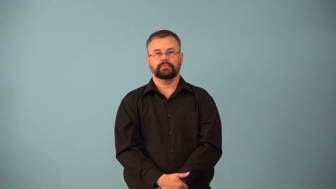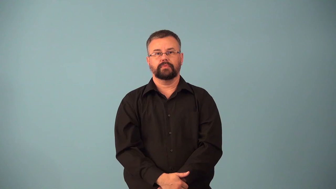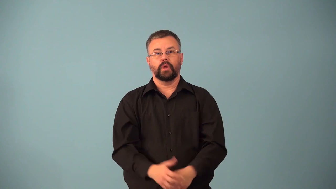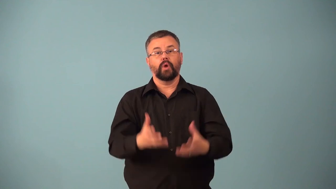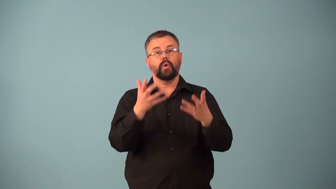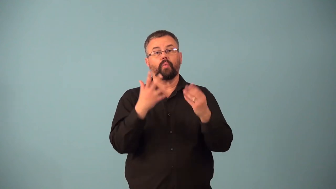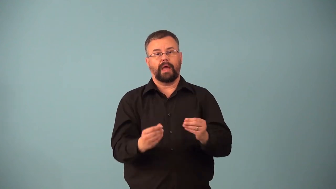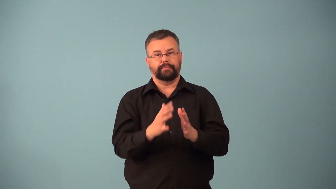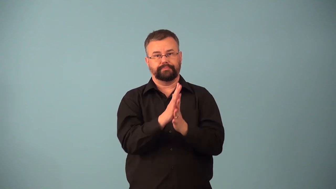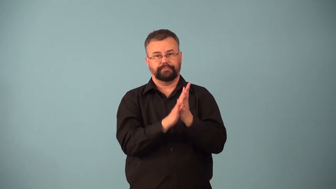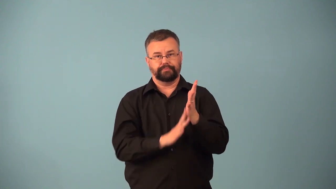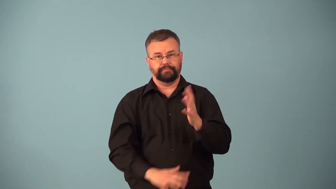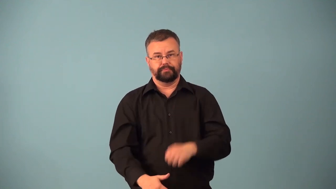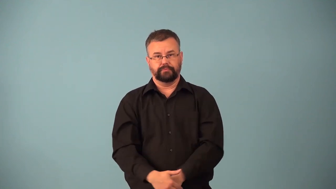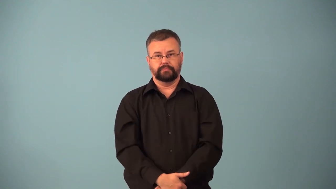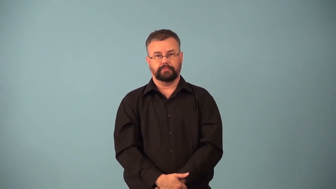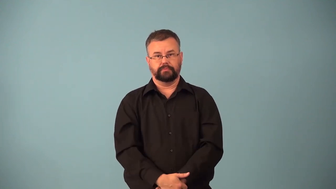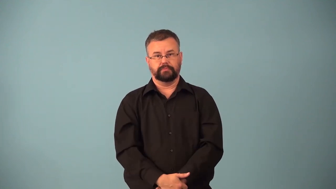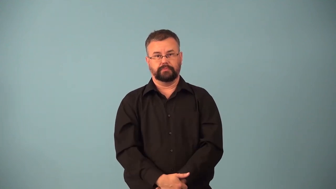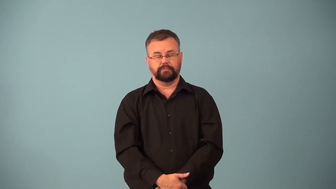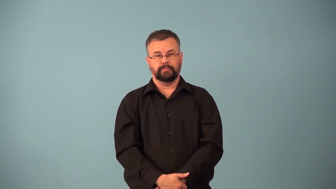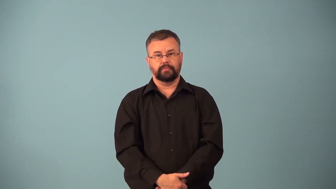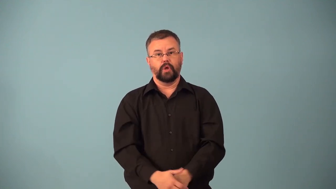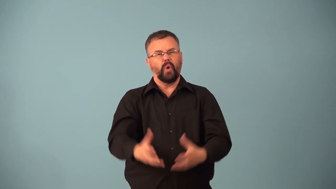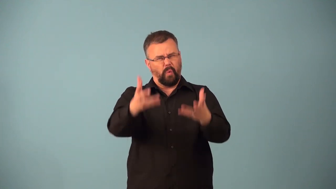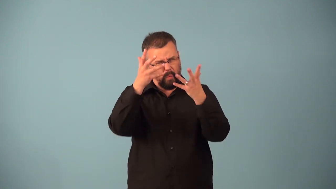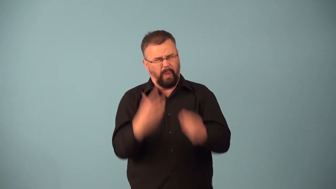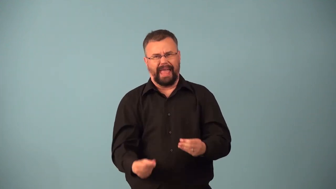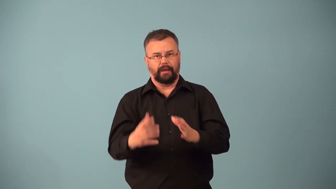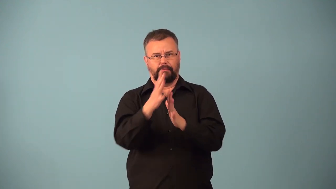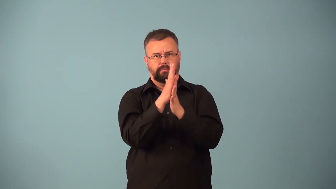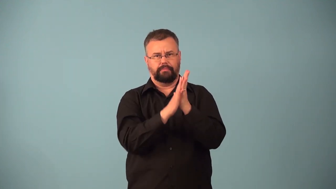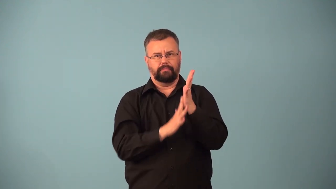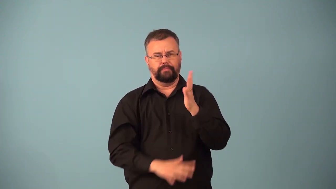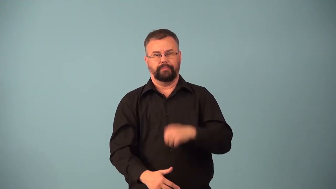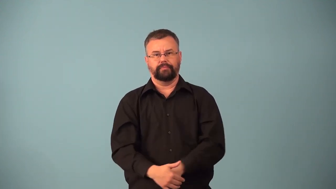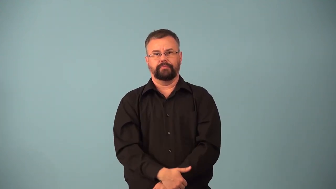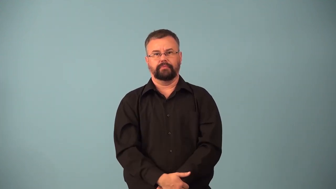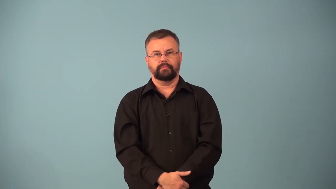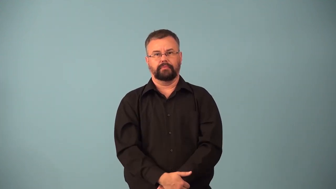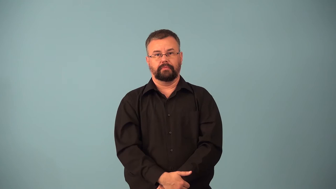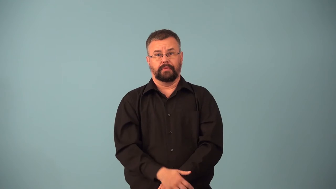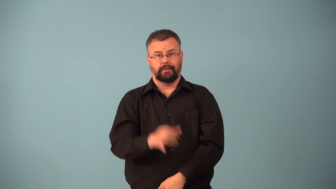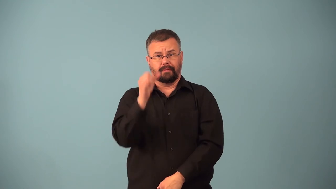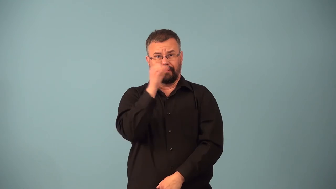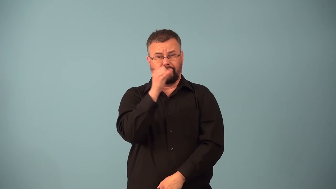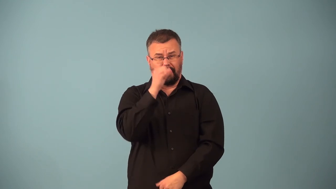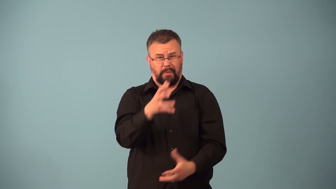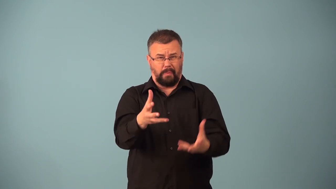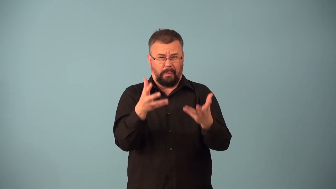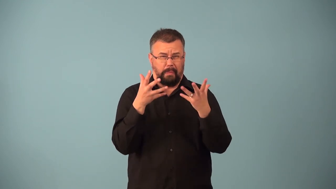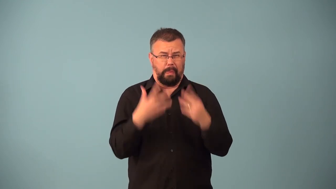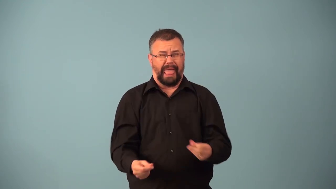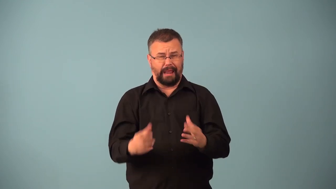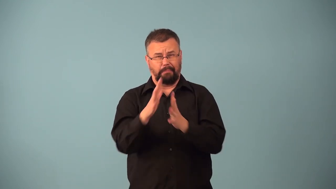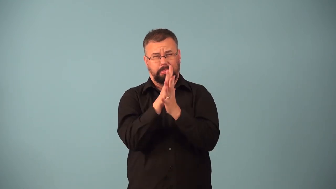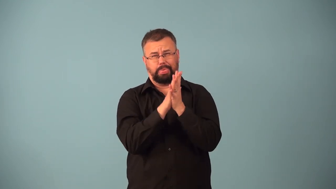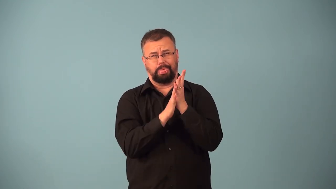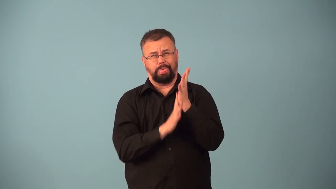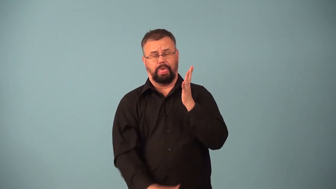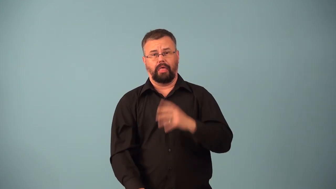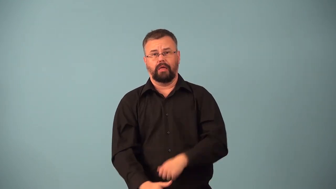clammy, clammier, clammiest